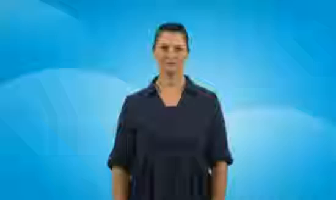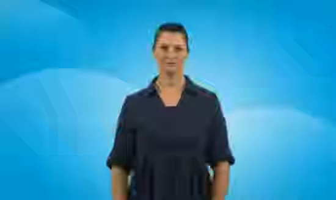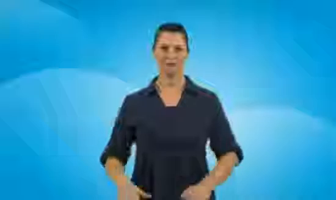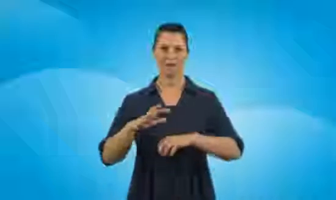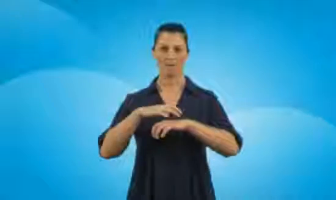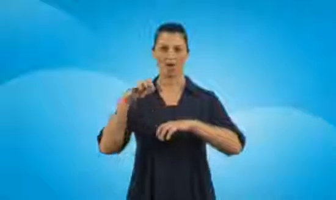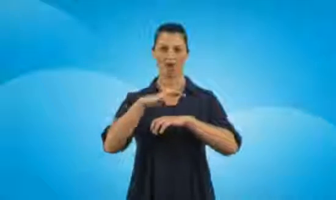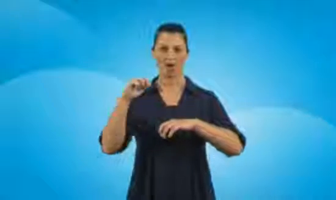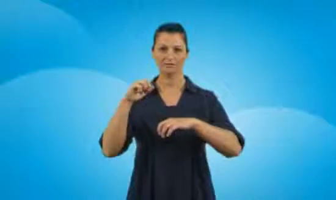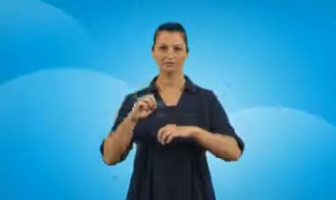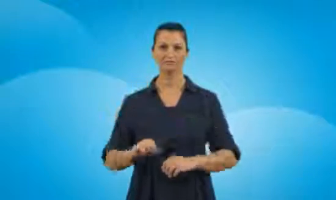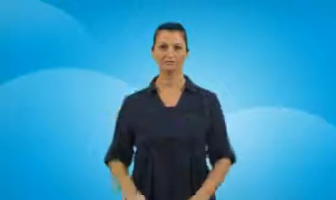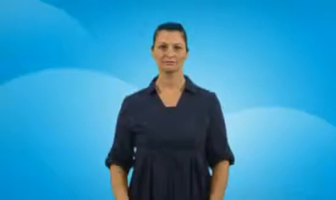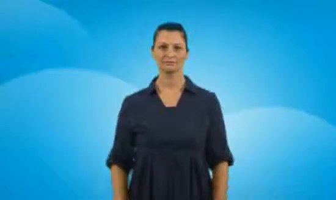Cat